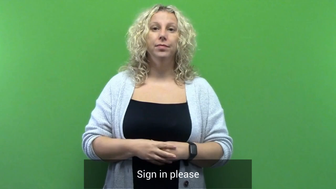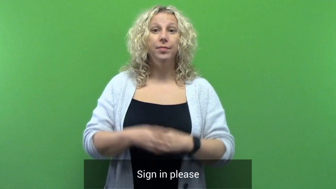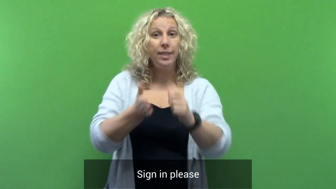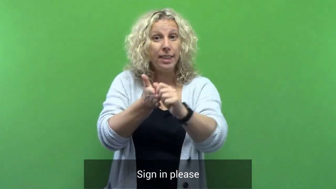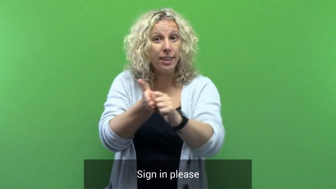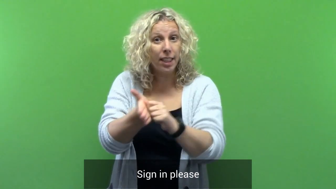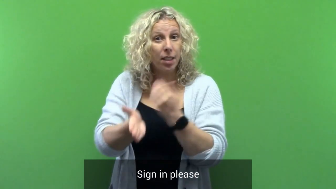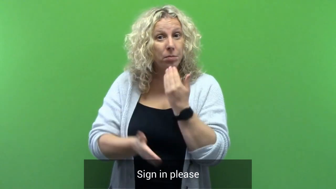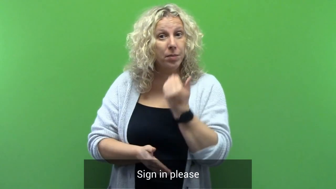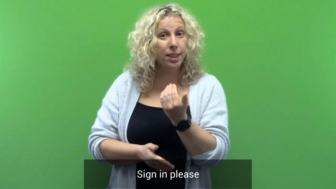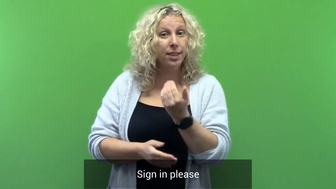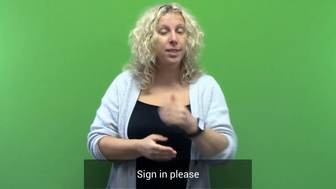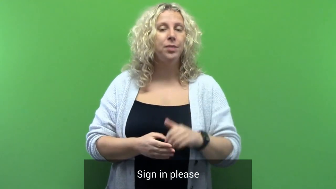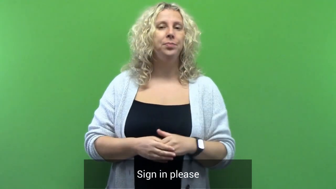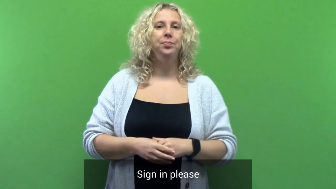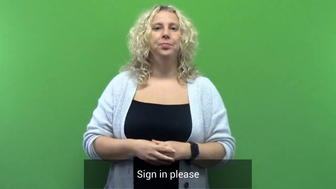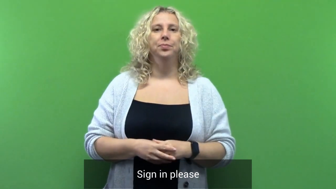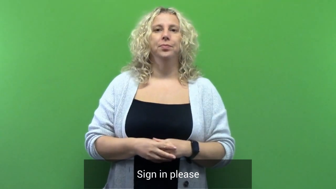Please Sign In